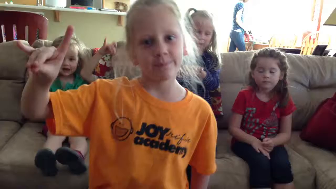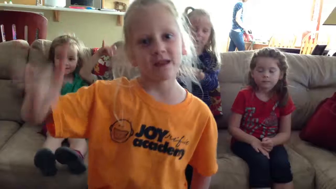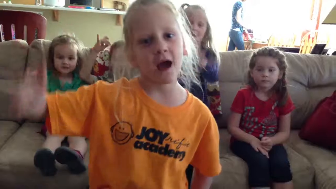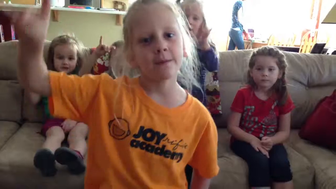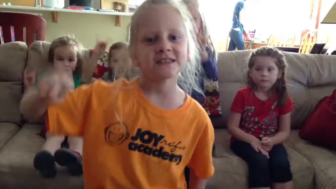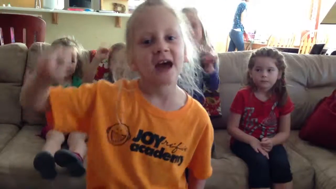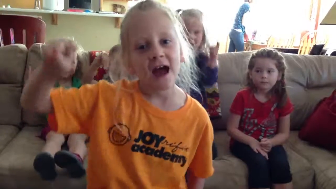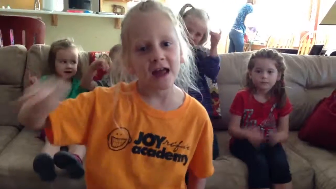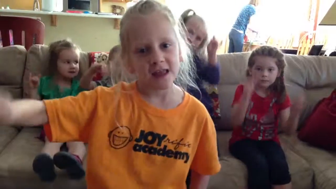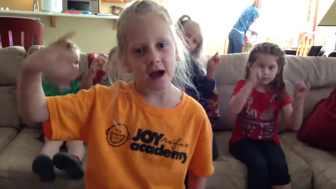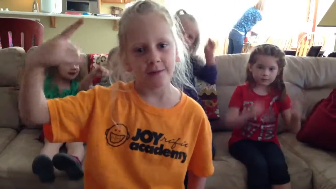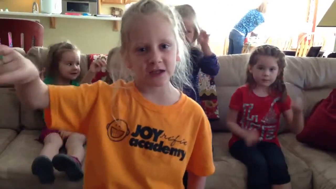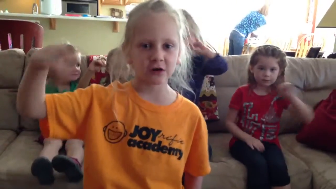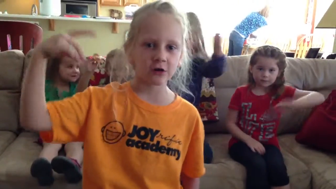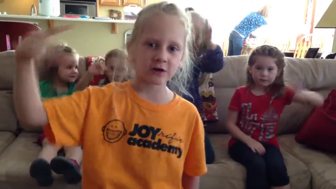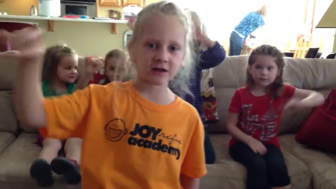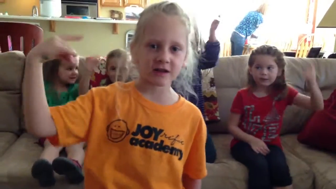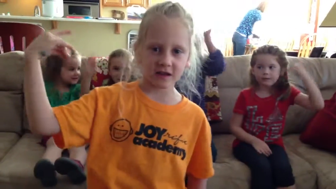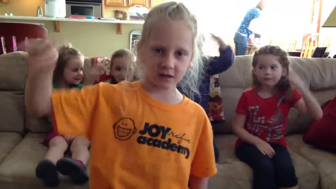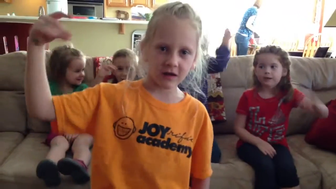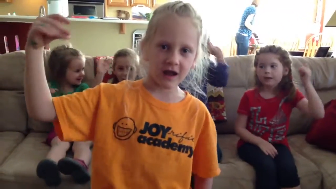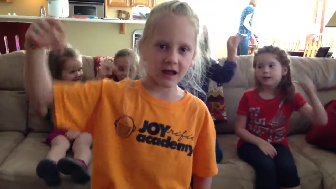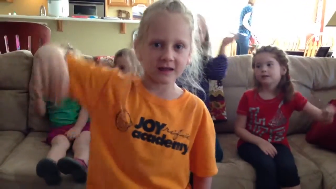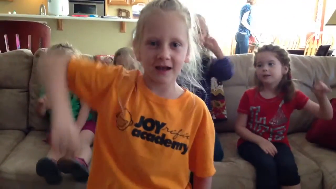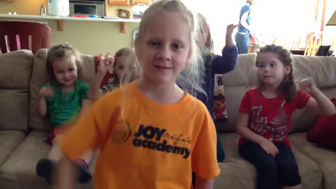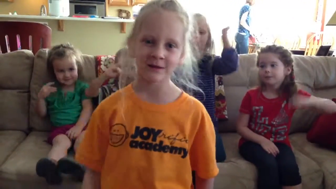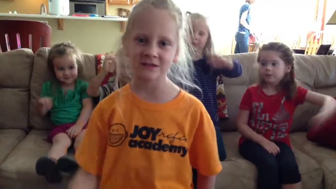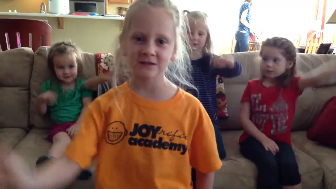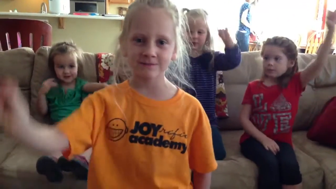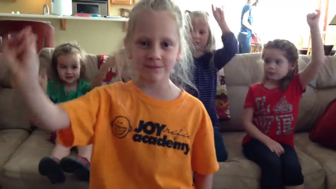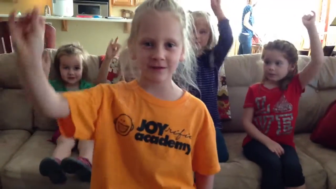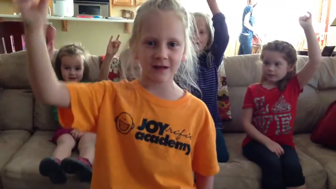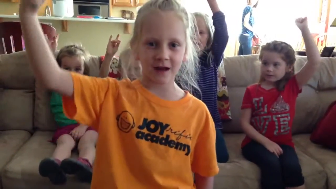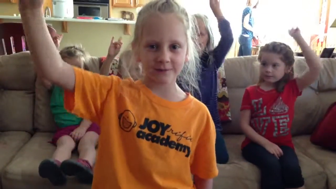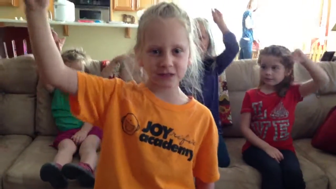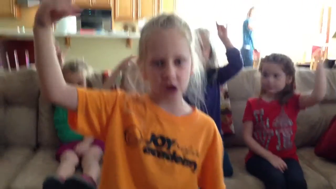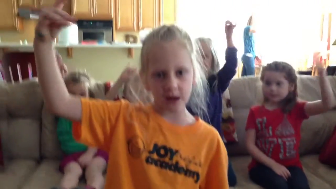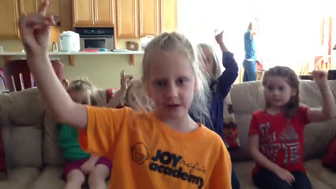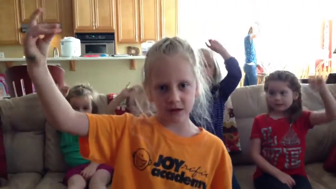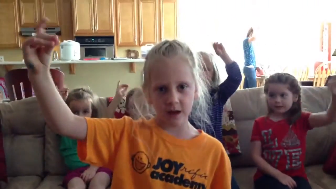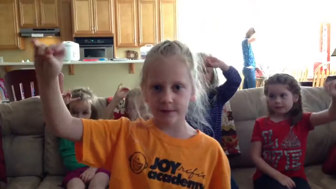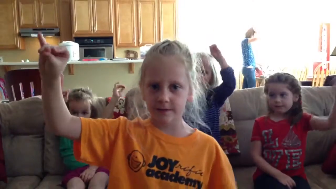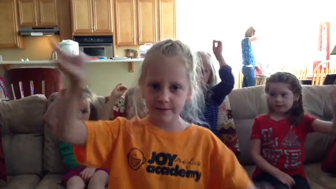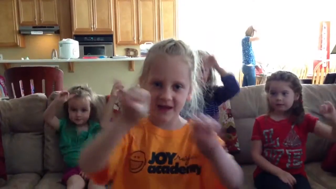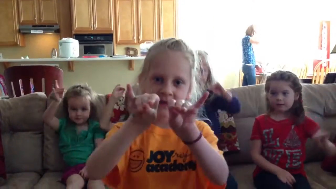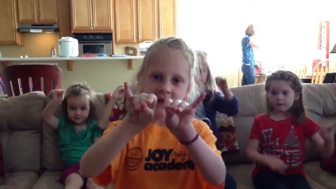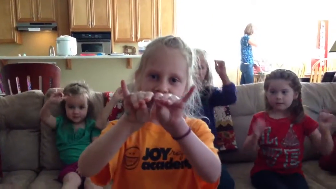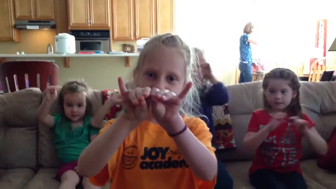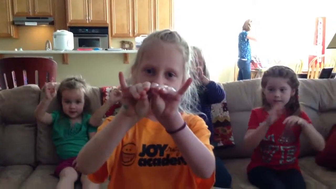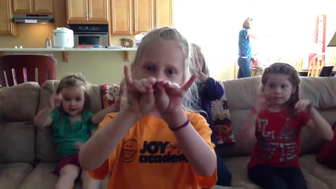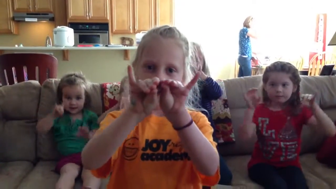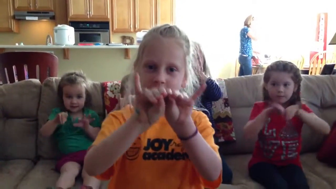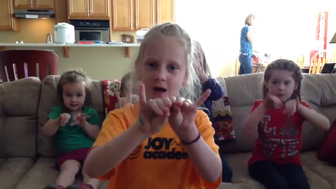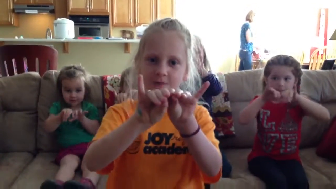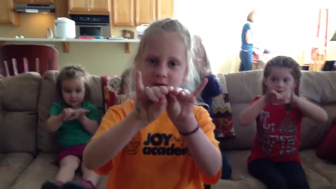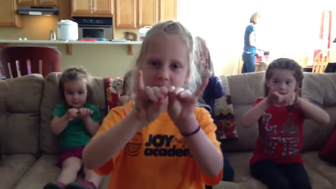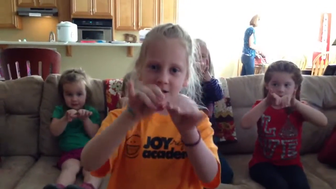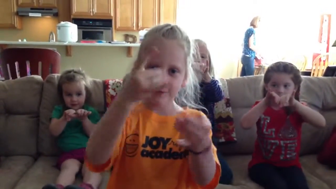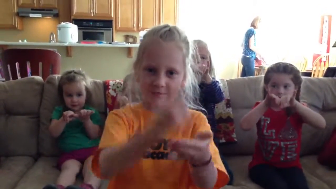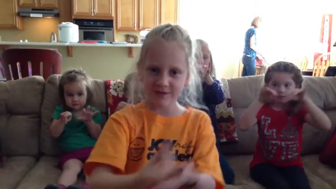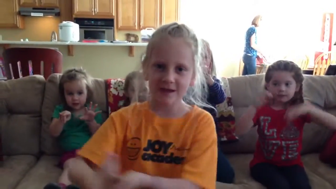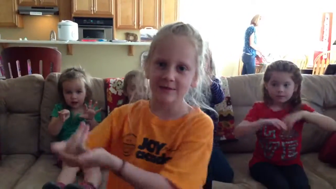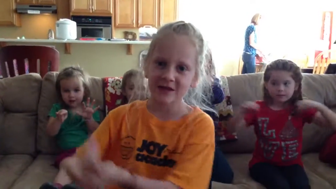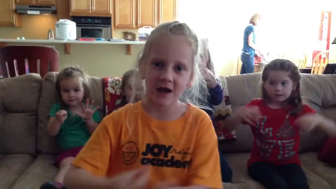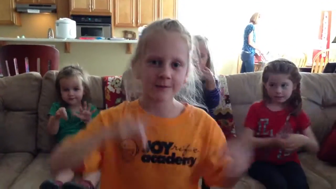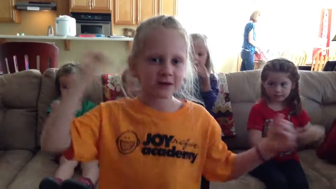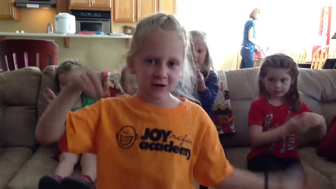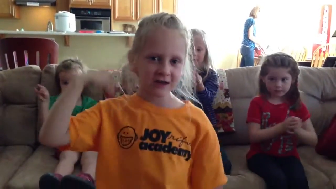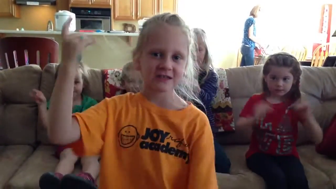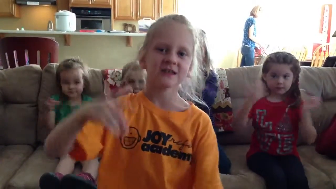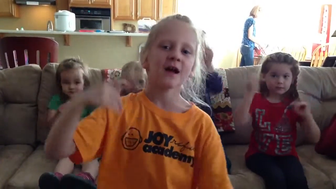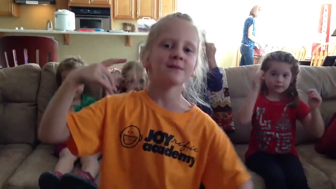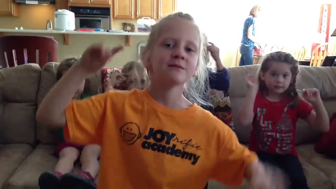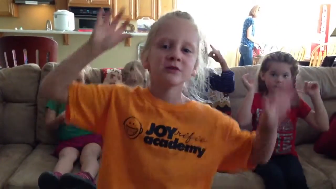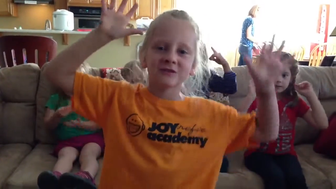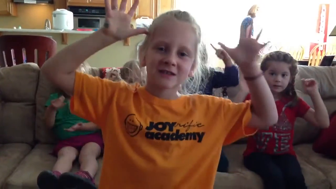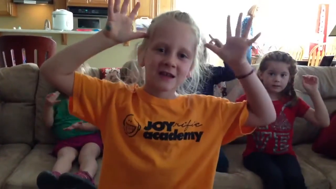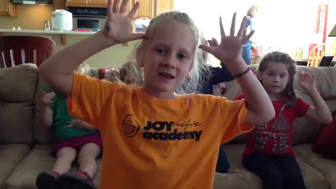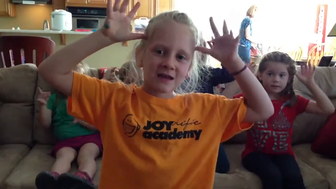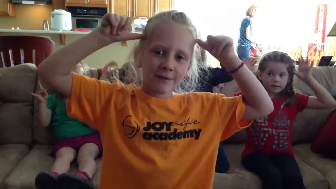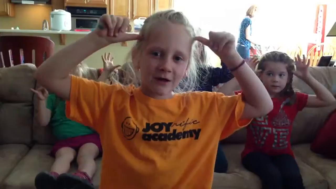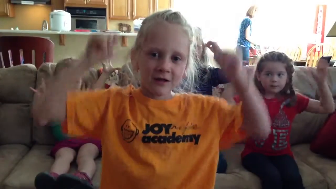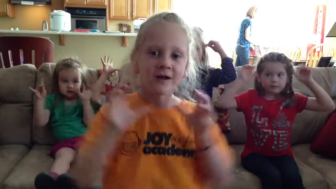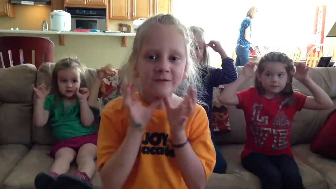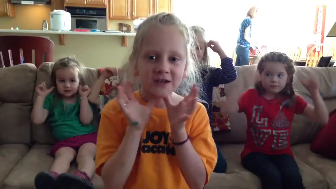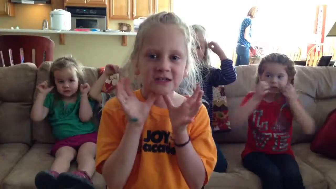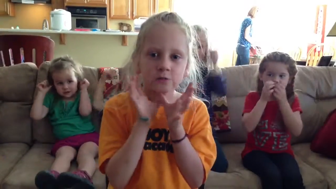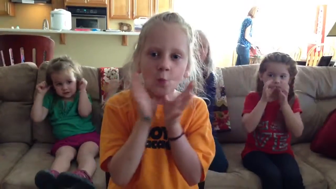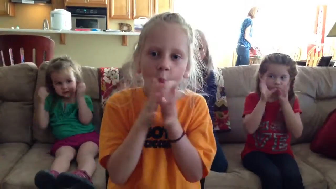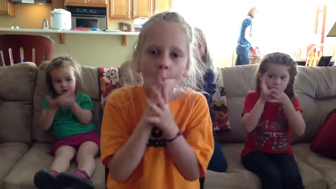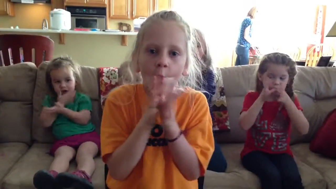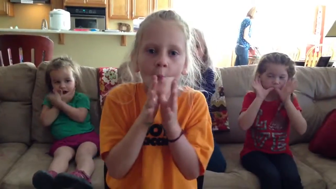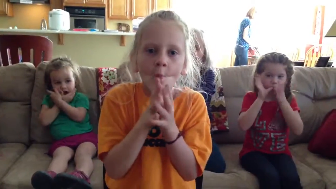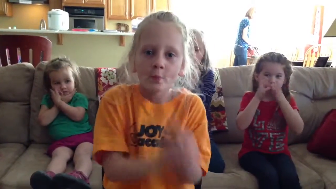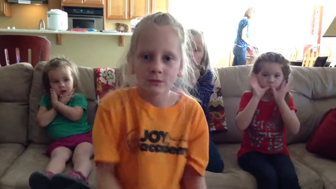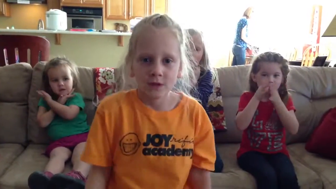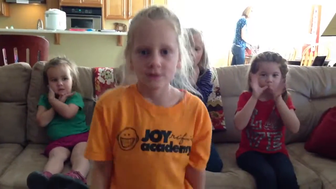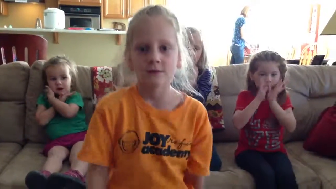Happy Llama